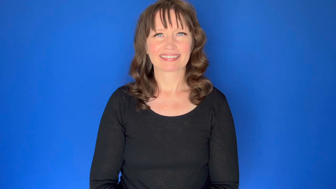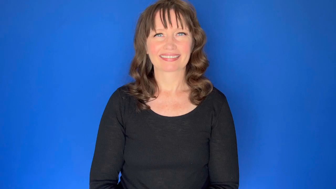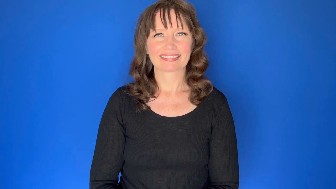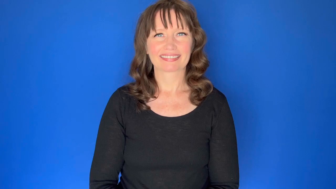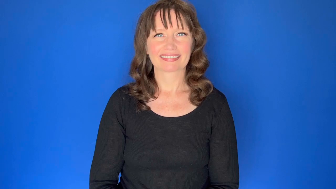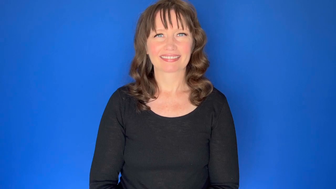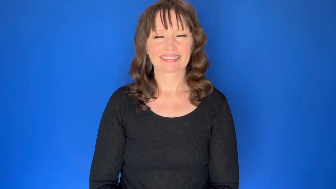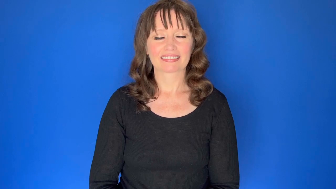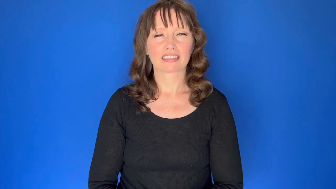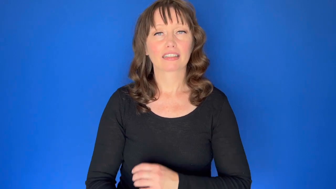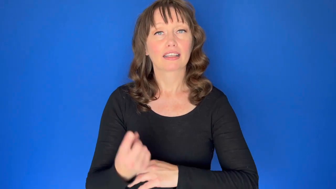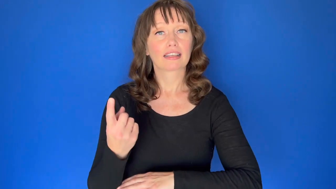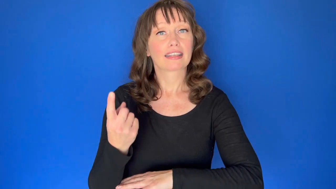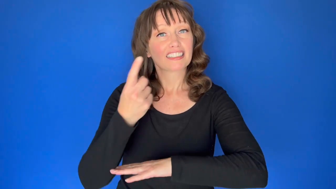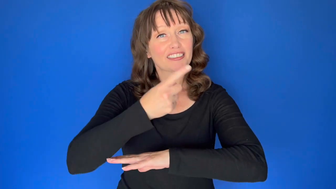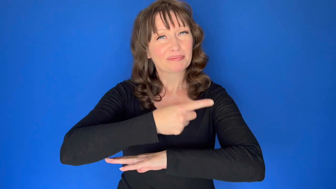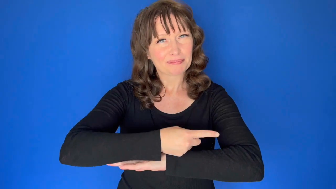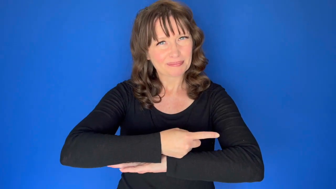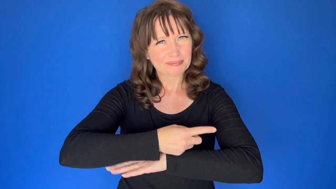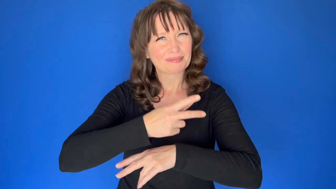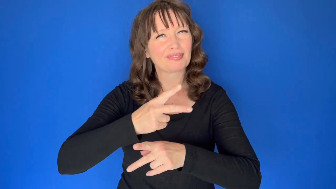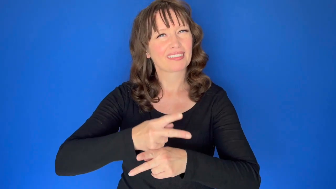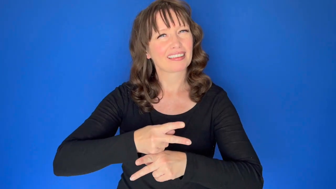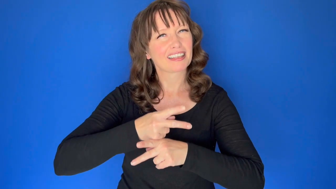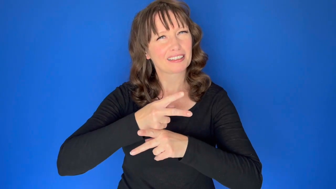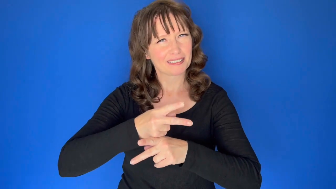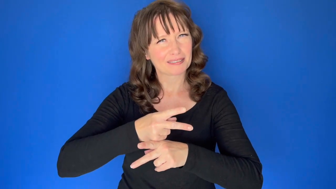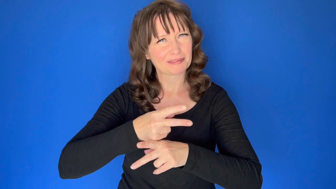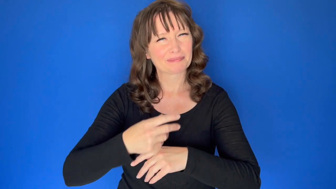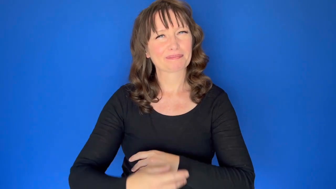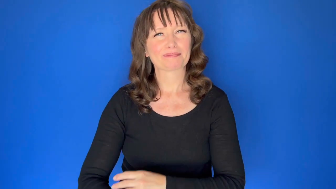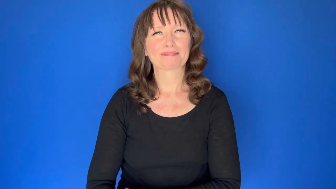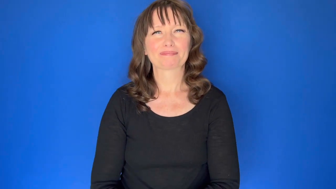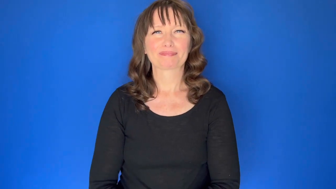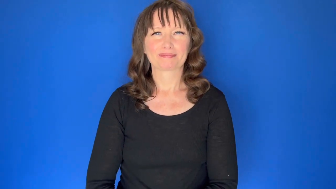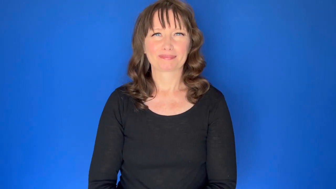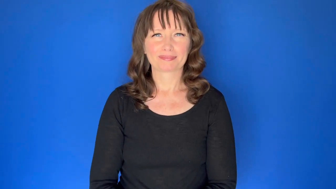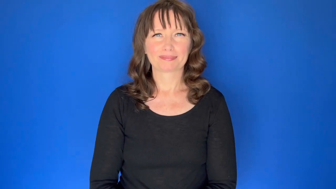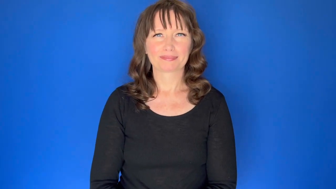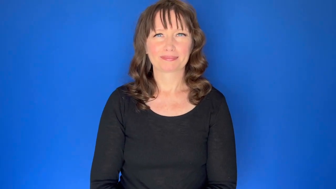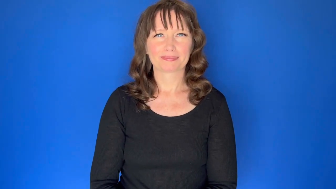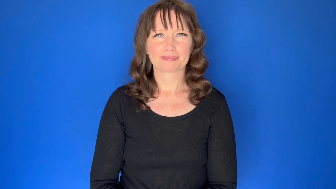daycare